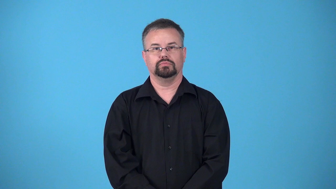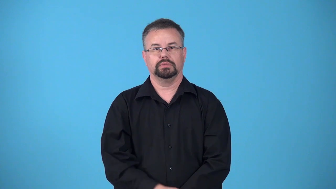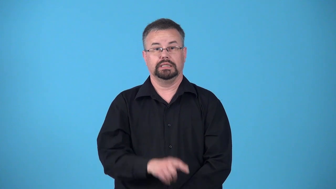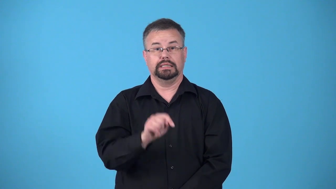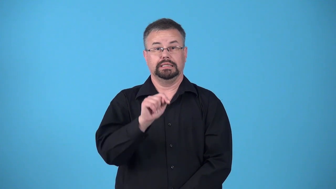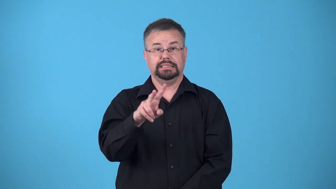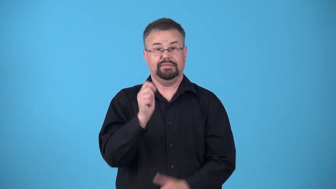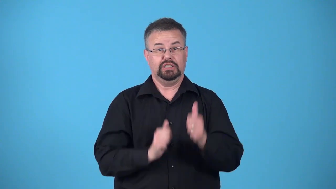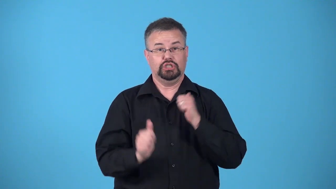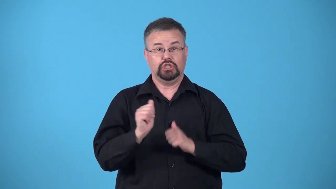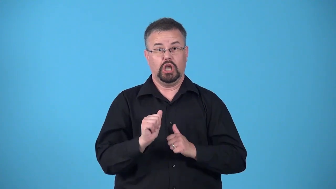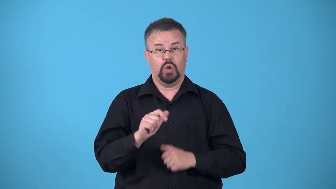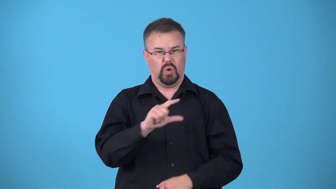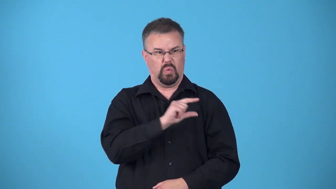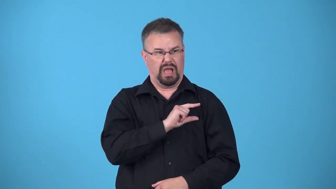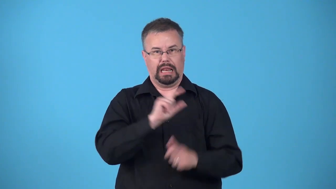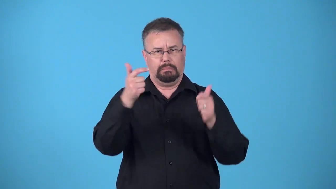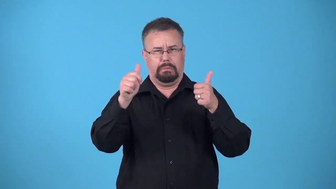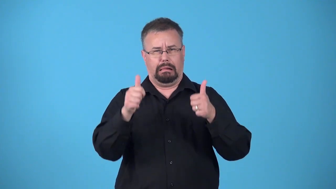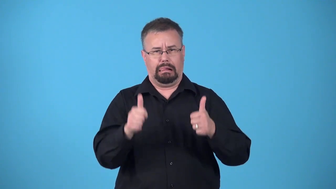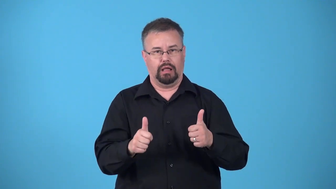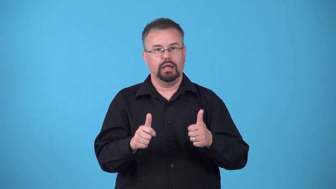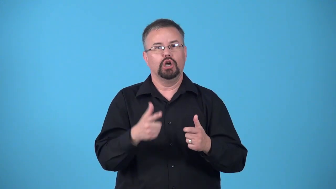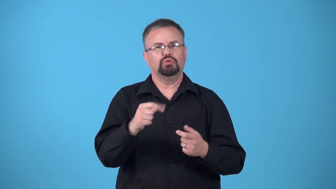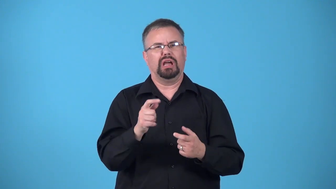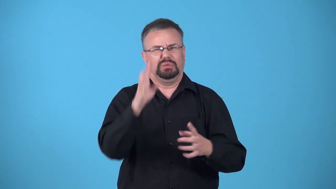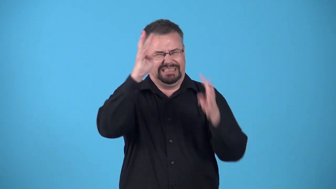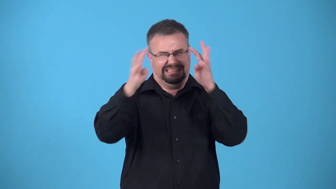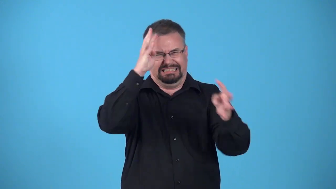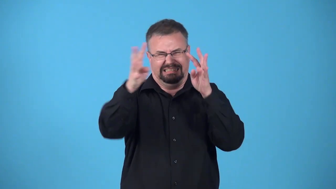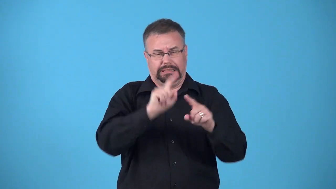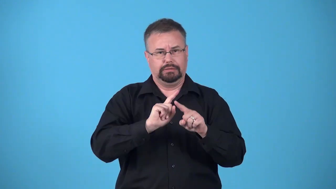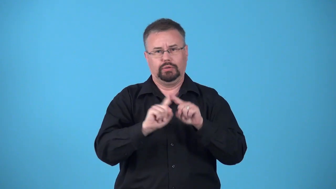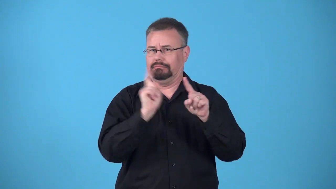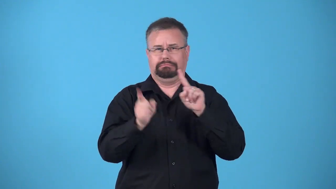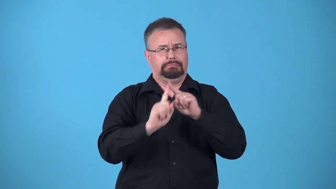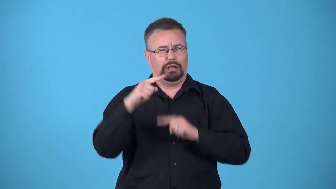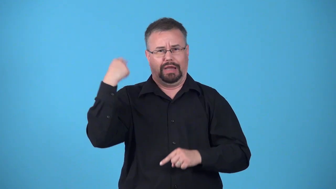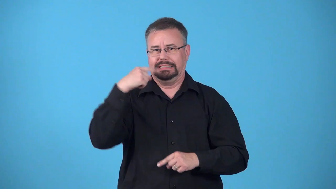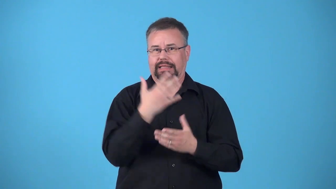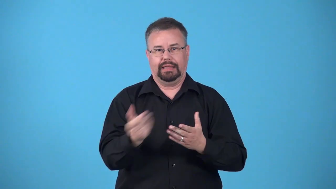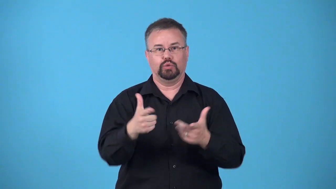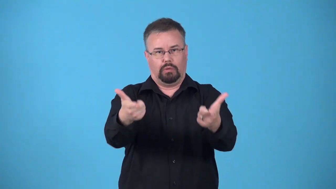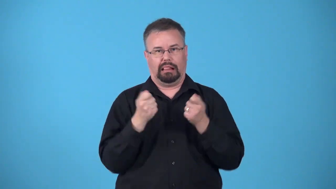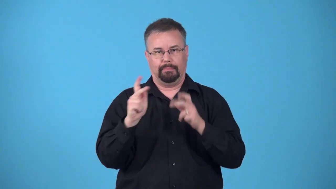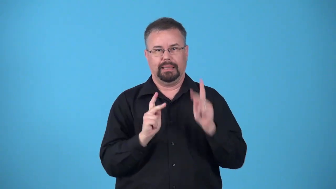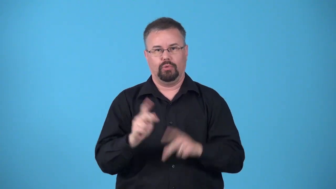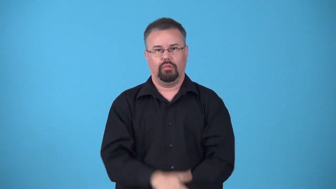jump the shark